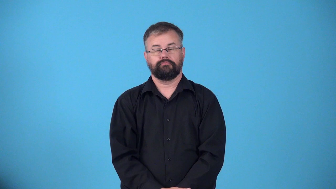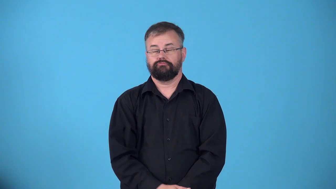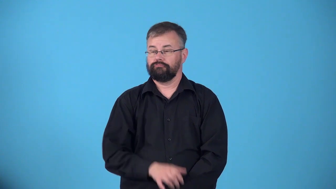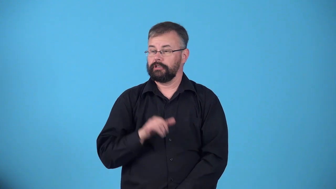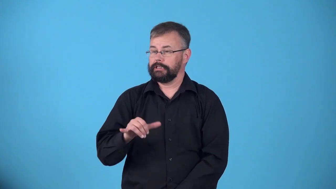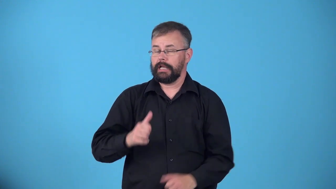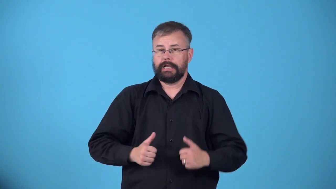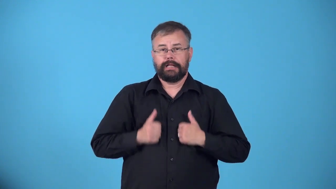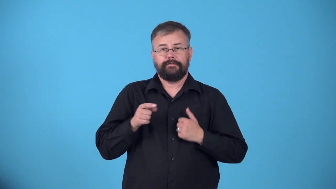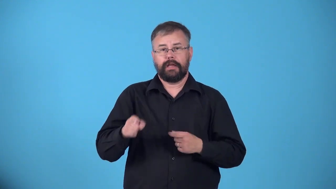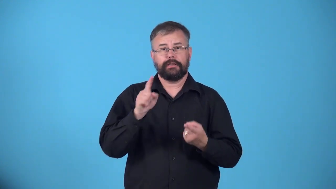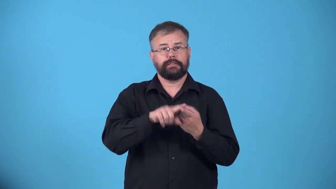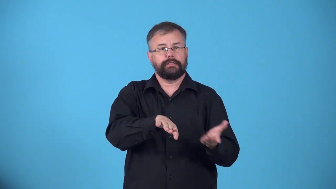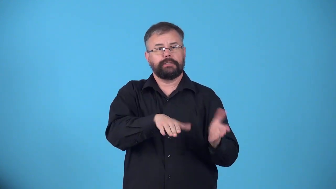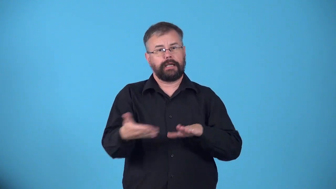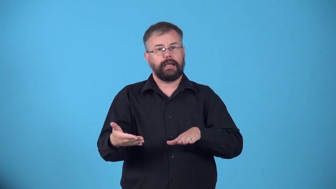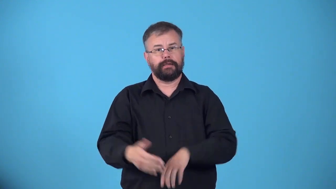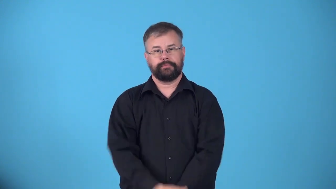live out